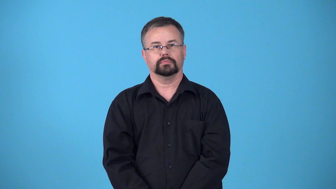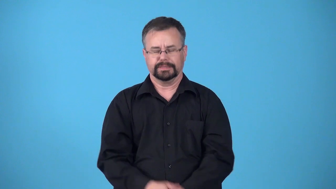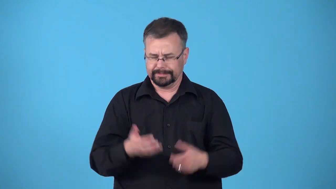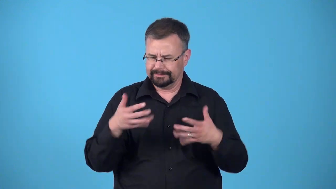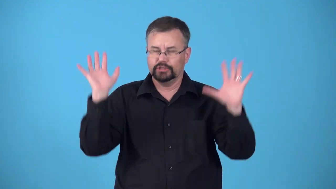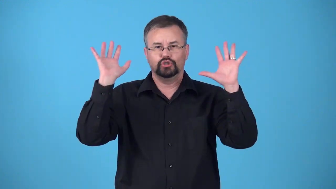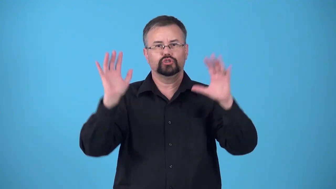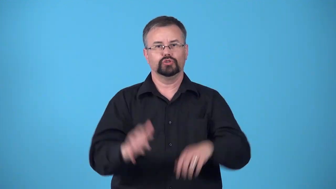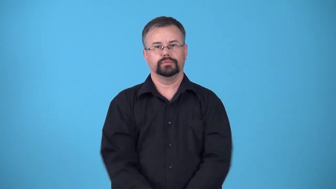that's all she wrote